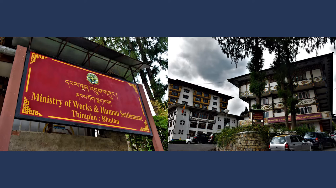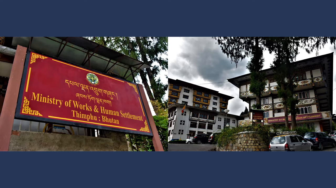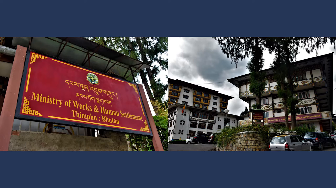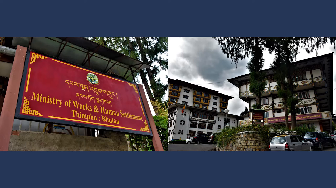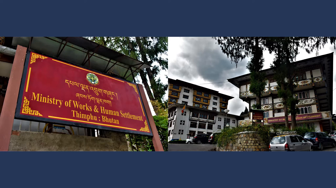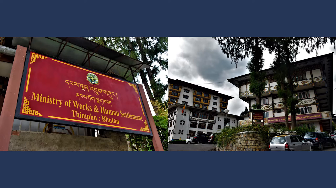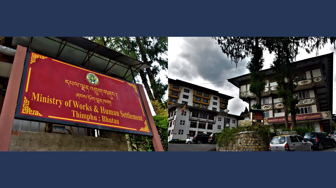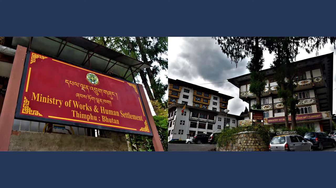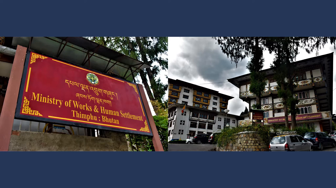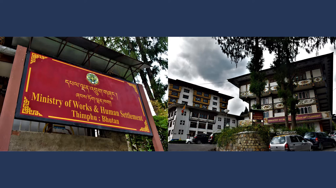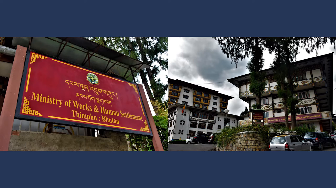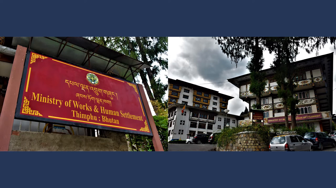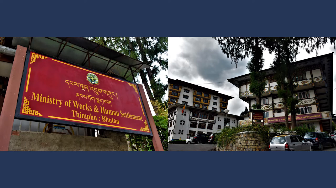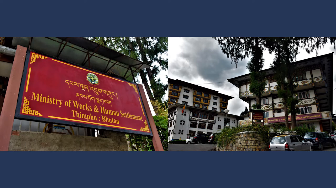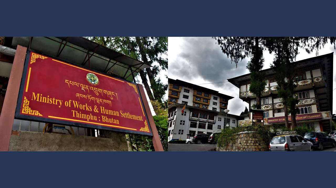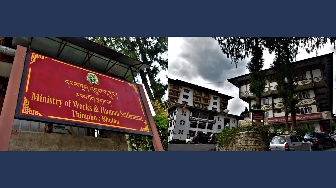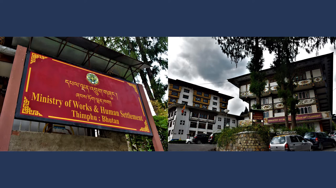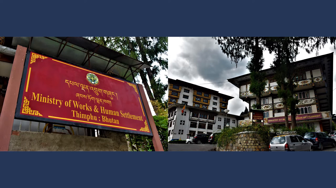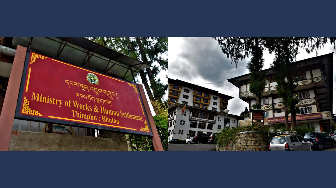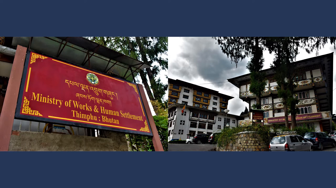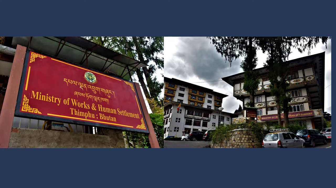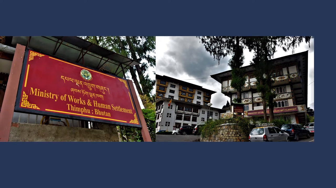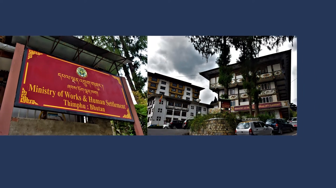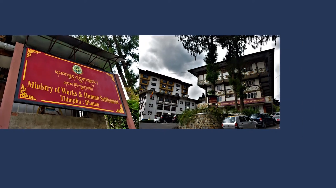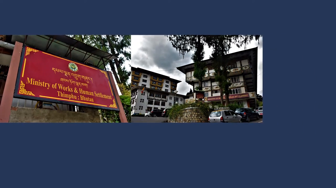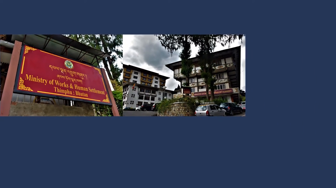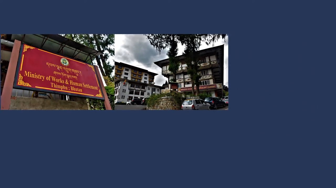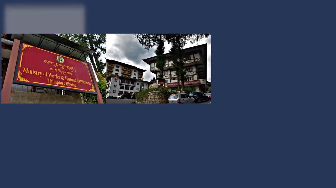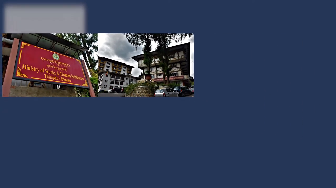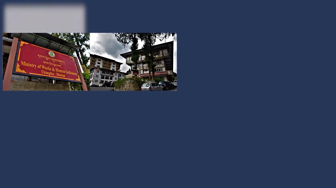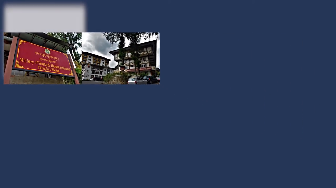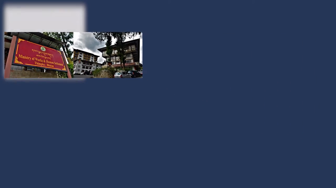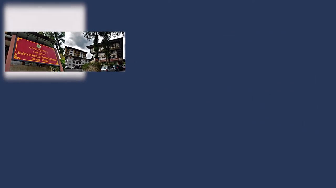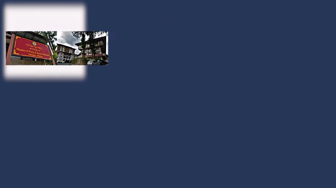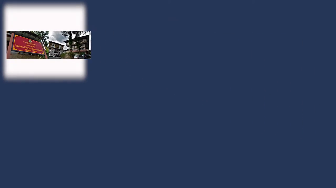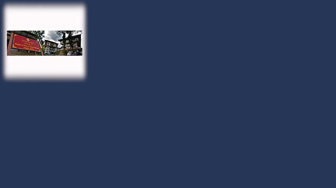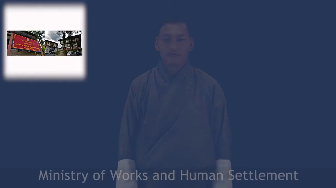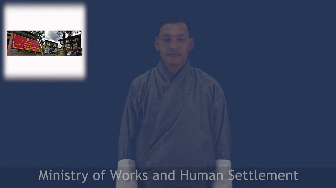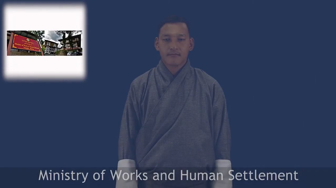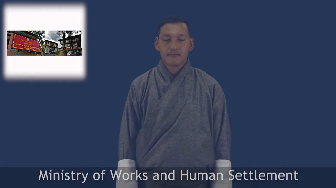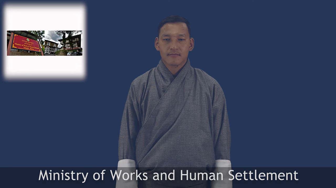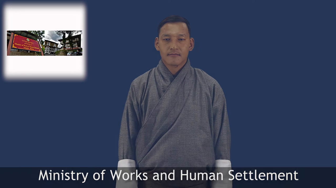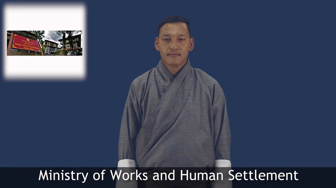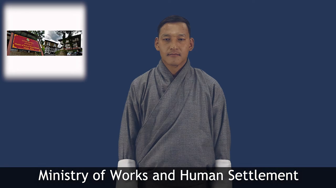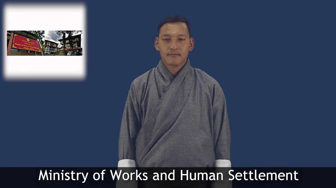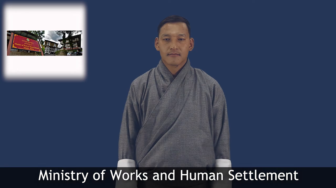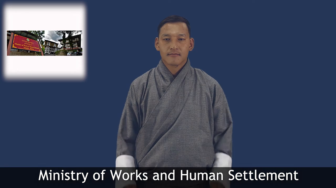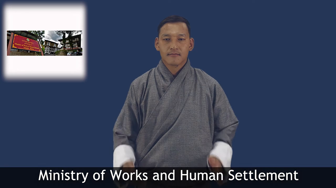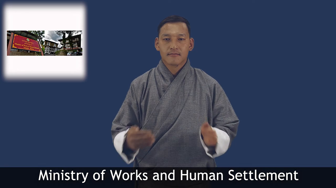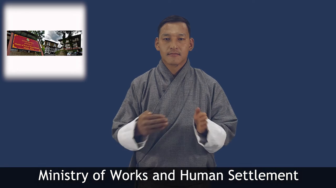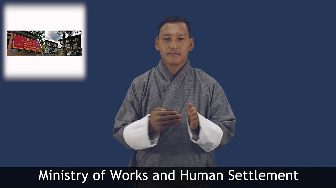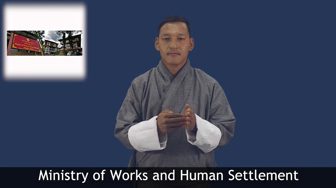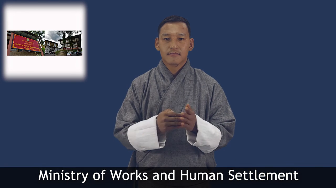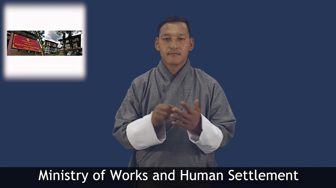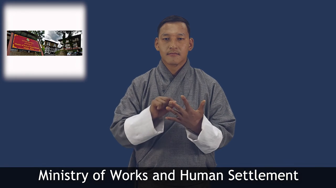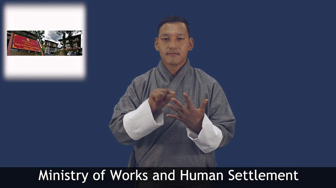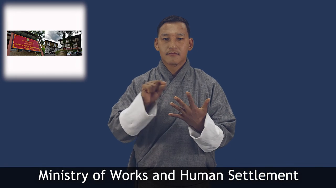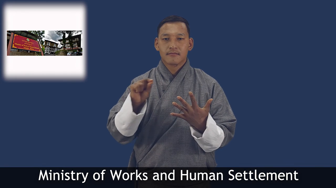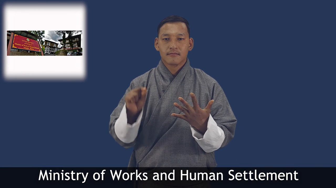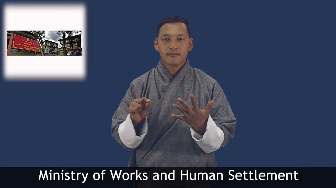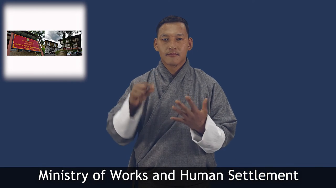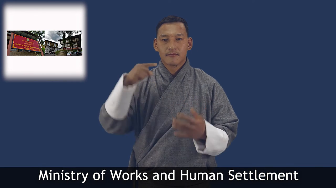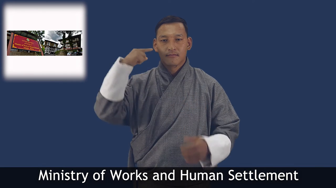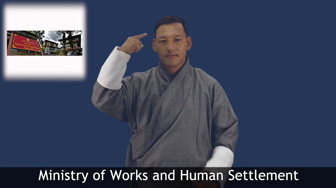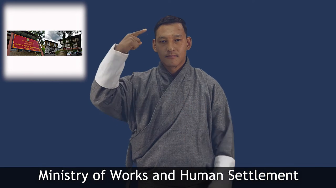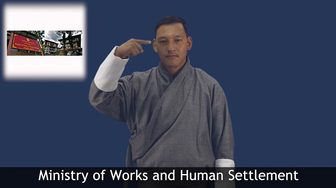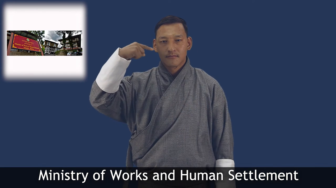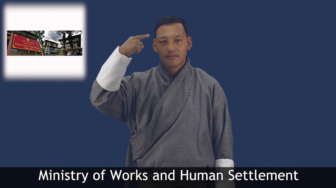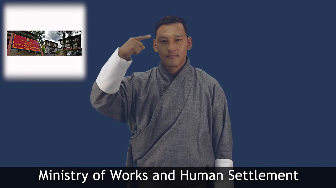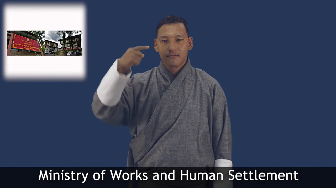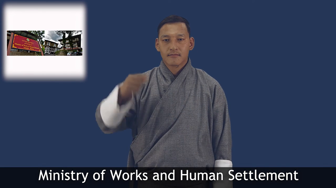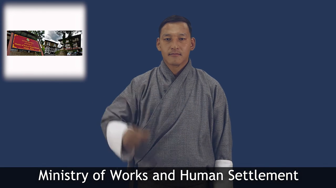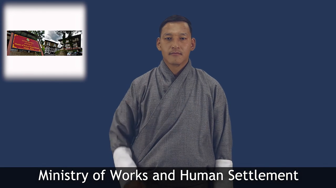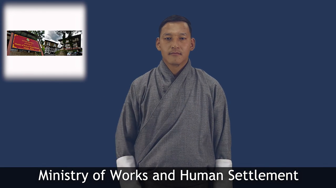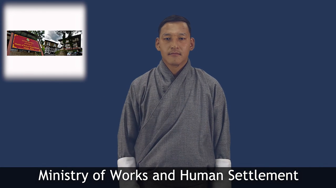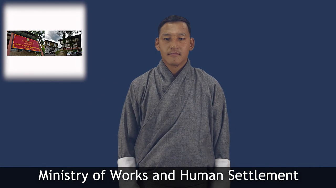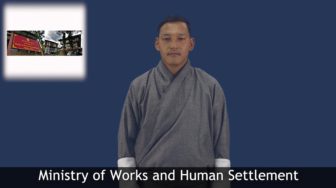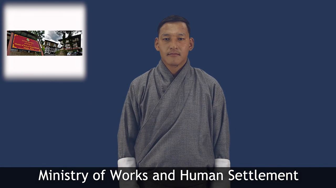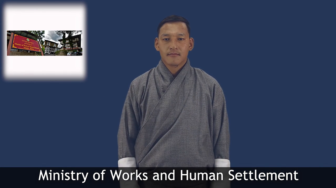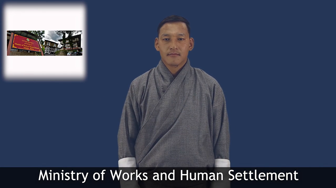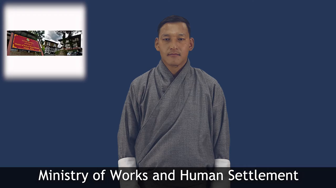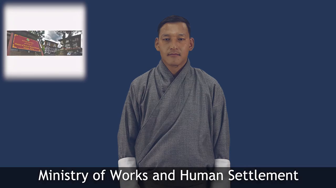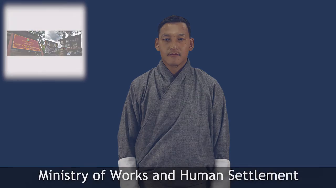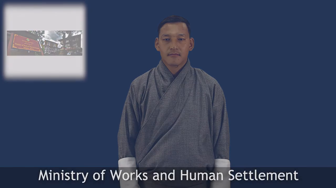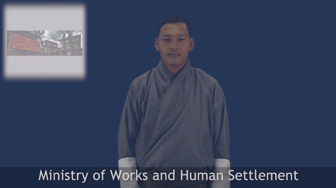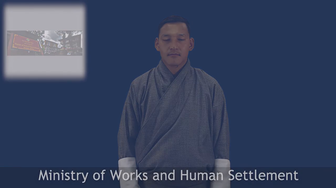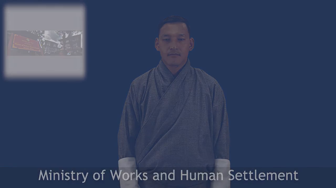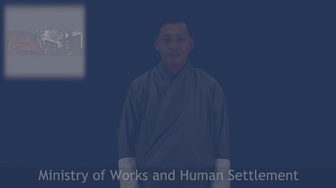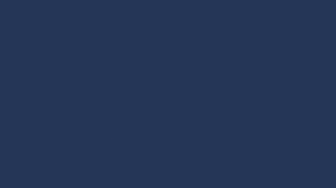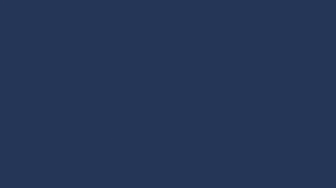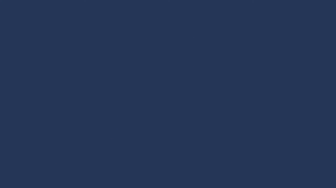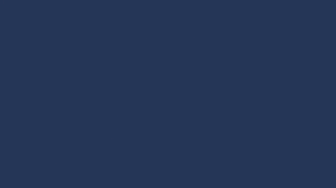Ministry of Works and Human Settlement